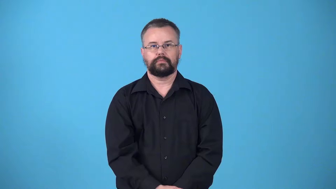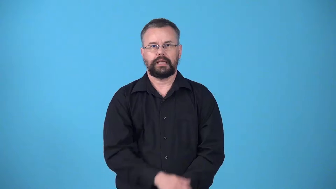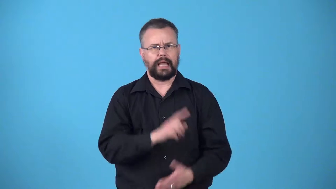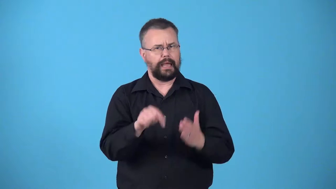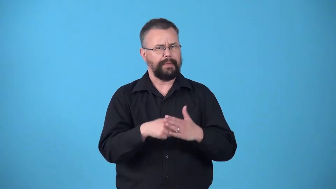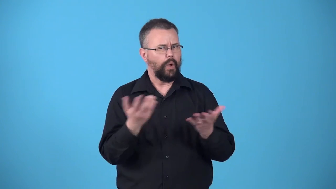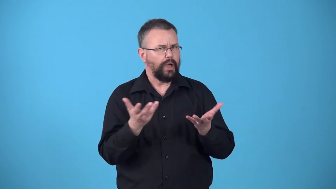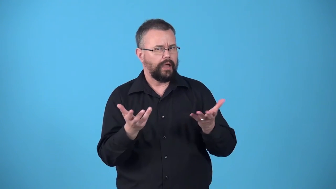whereof-about what